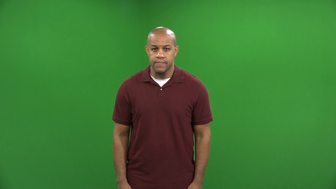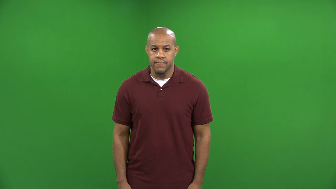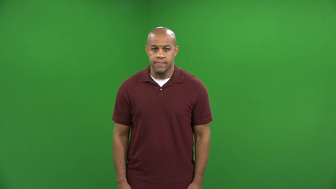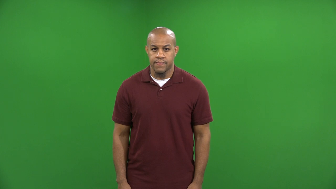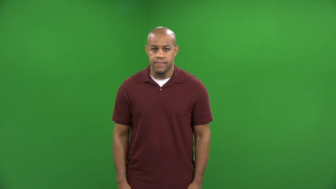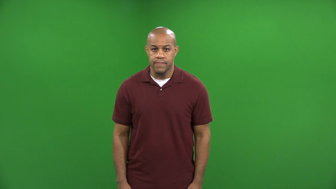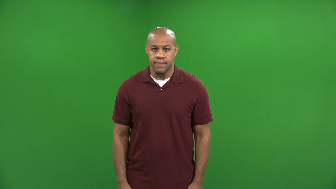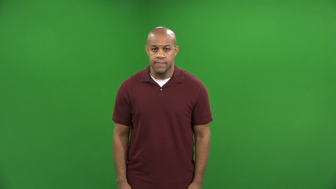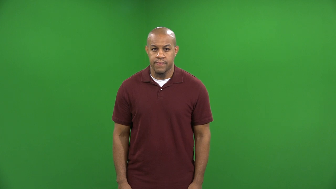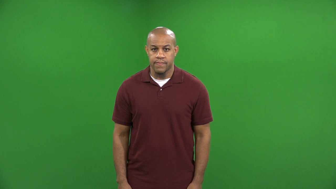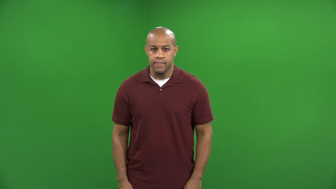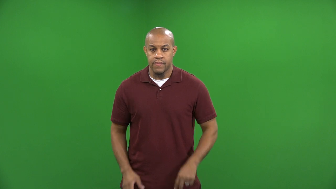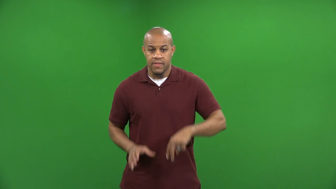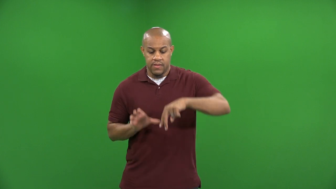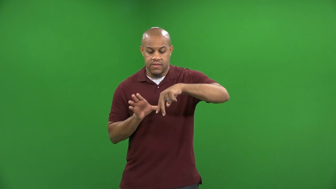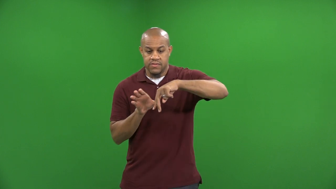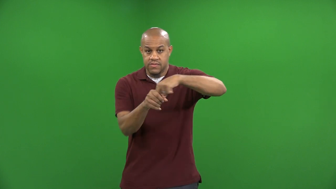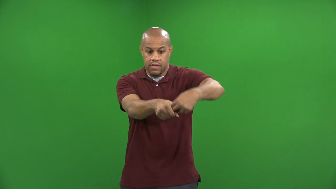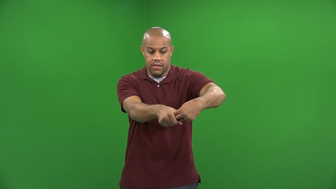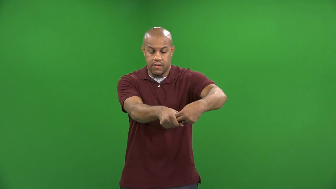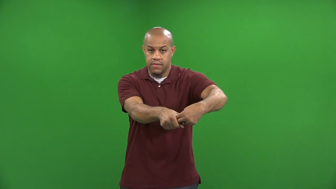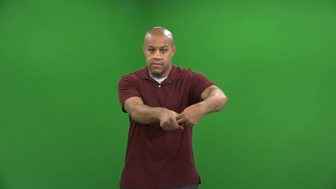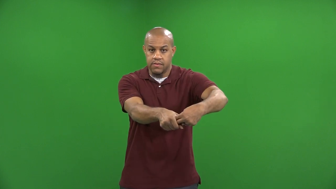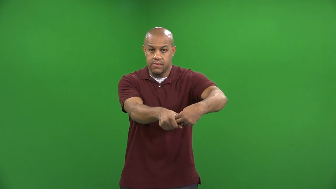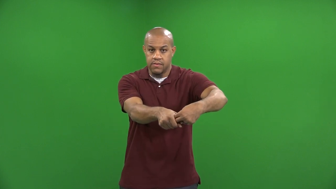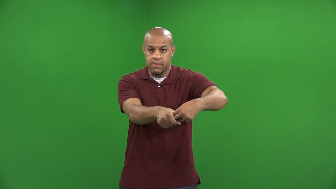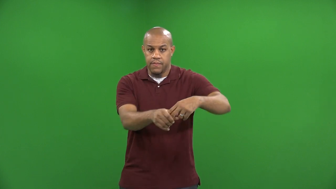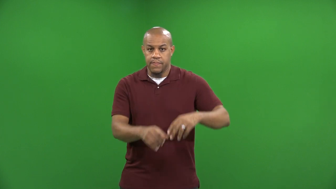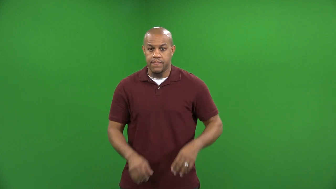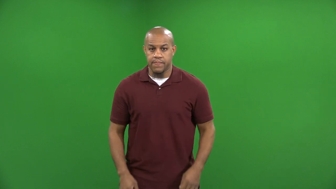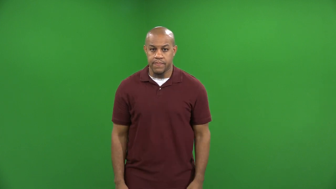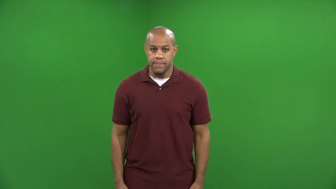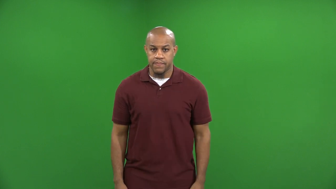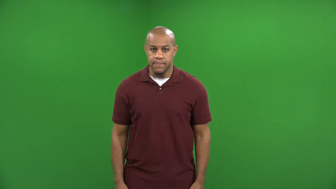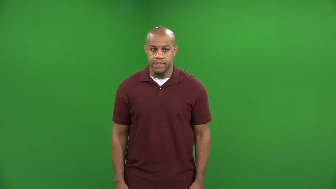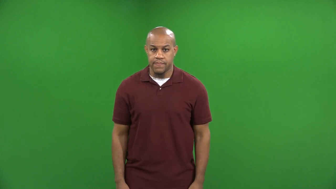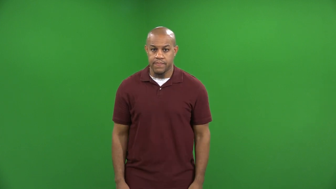Tackle